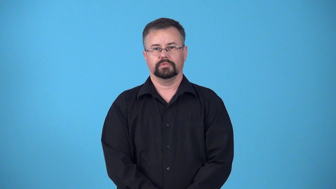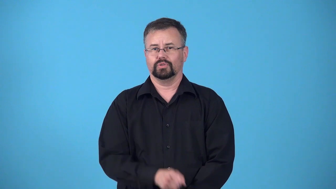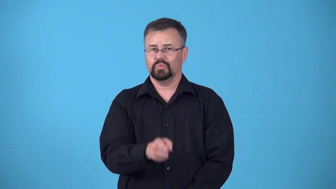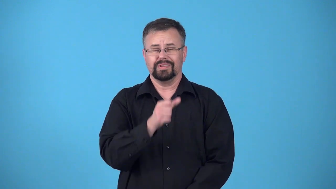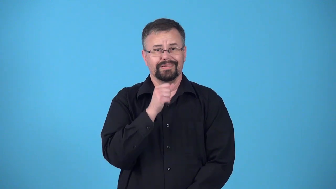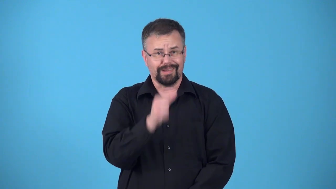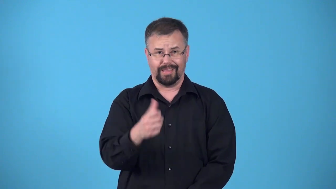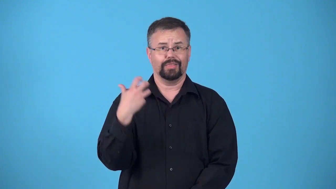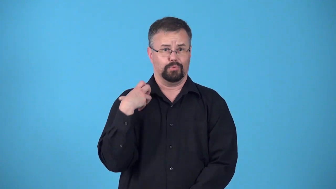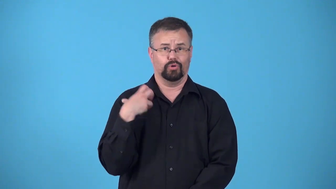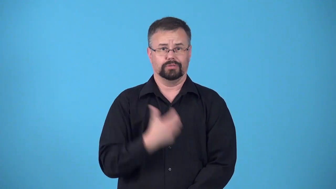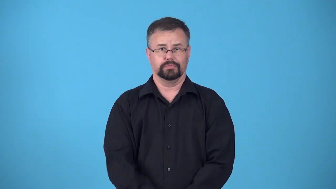who died and left you in charge